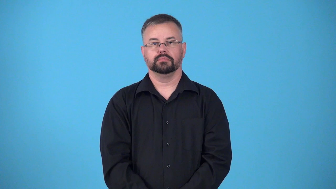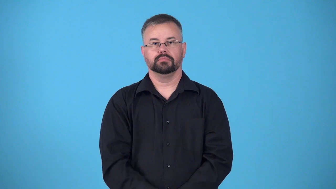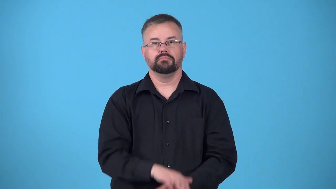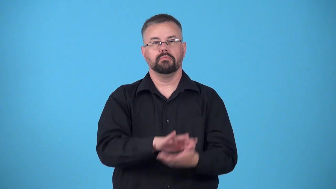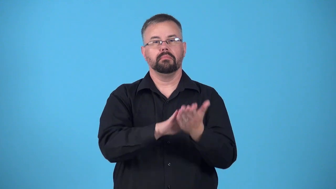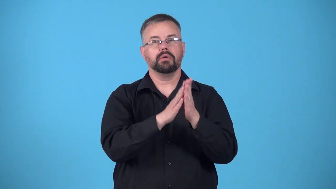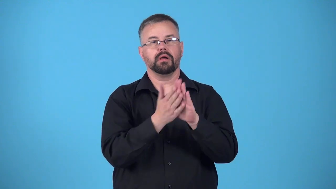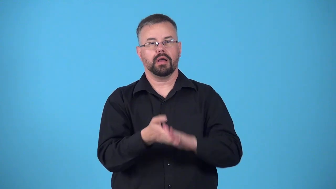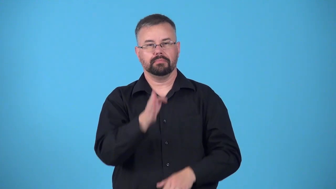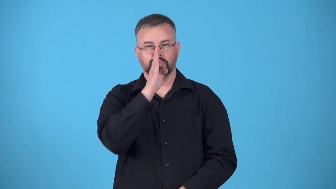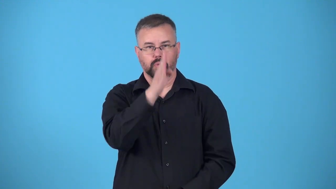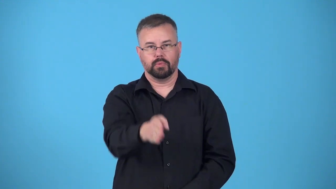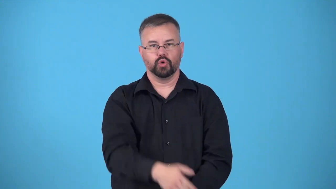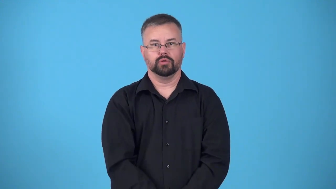sober up